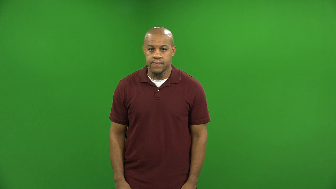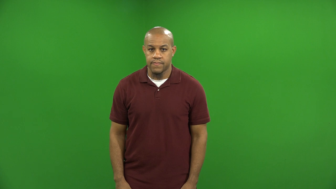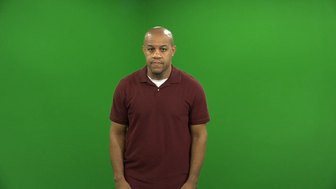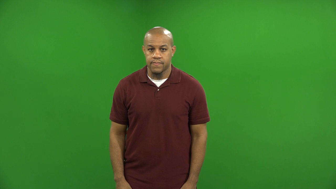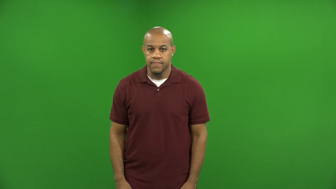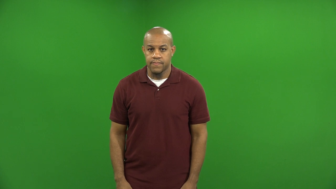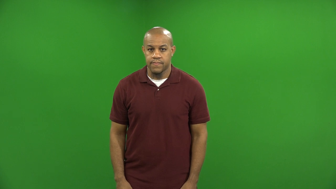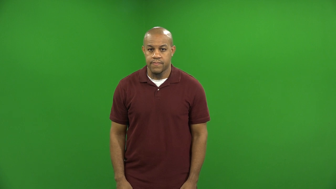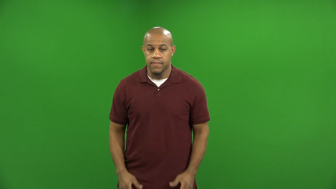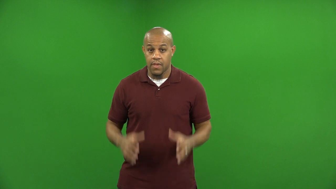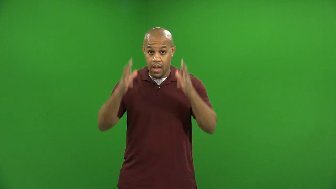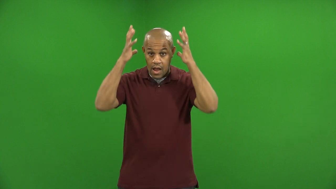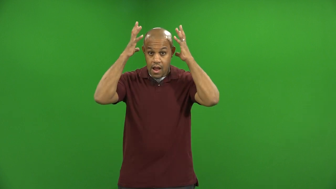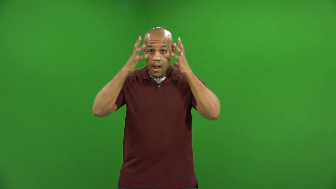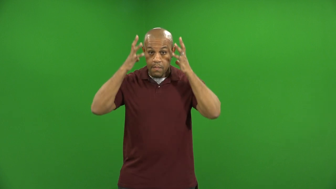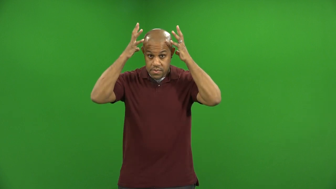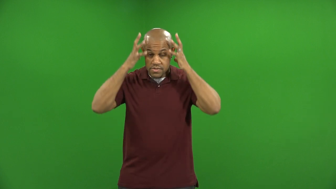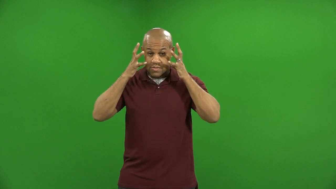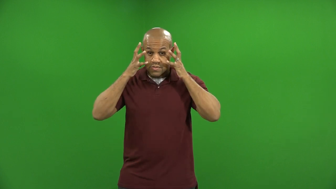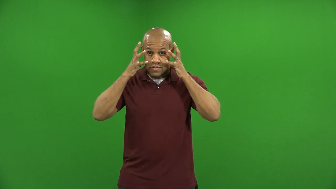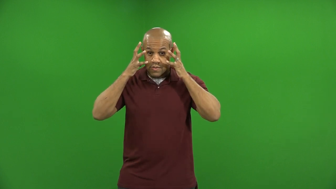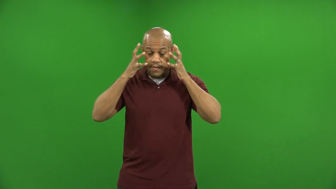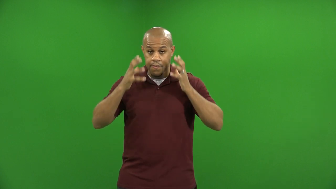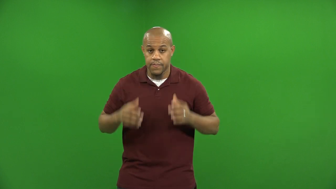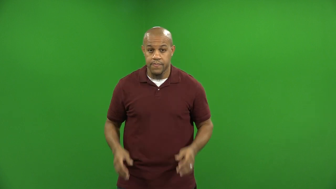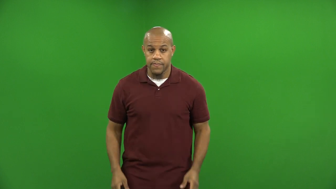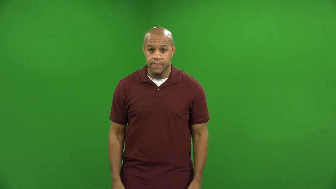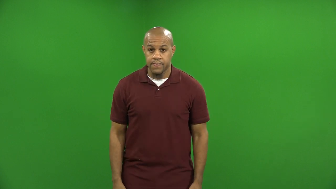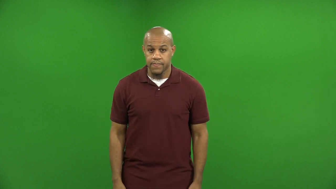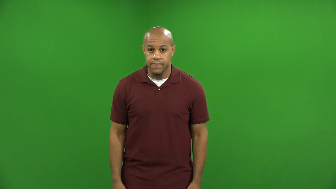Helmet